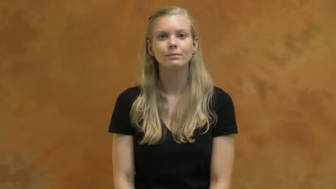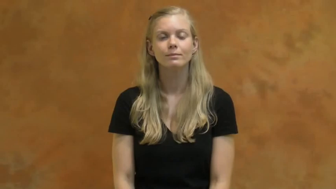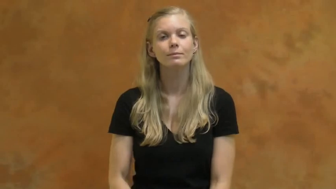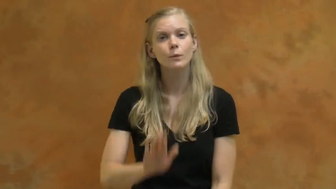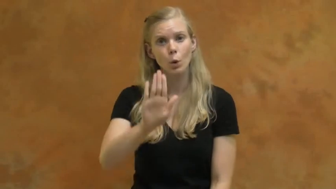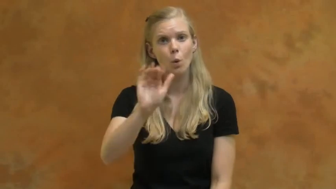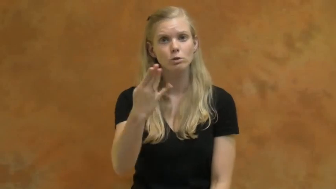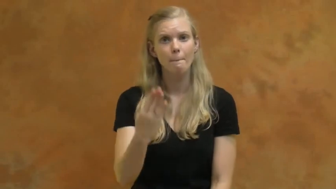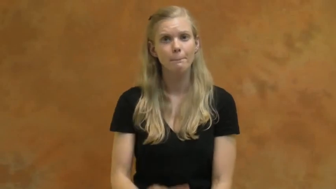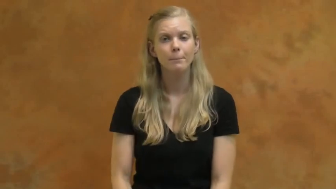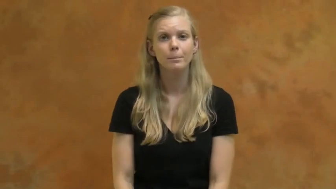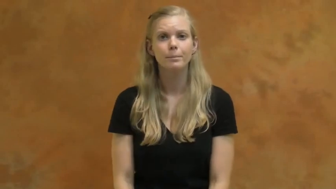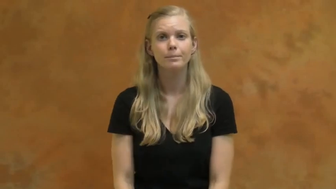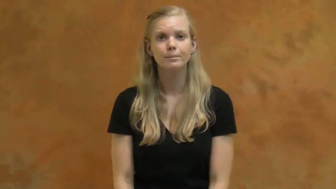occupation